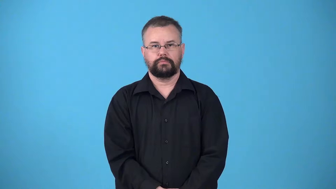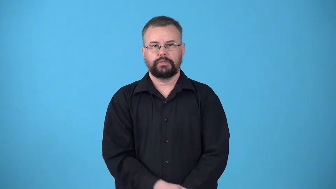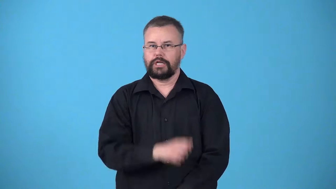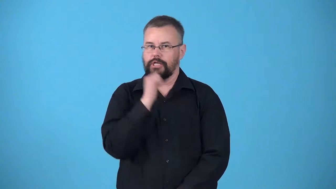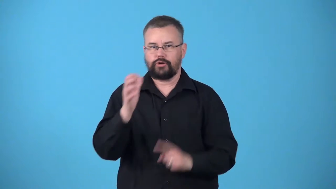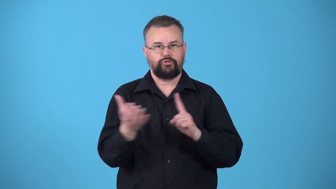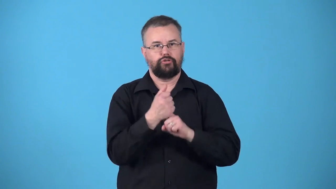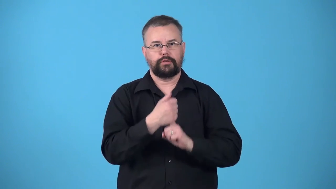uncaught